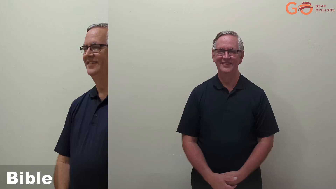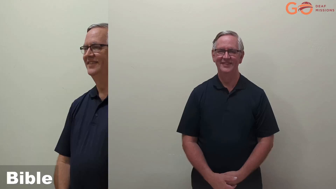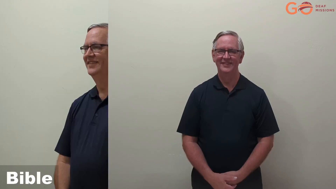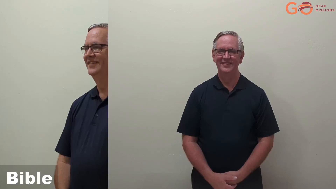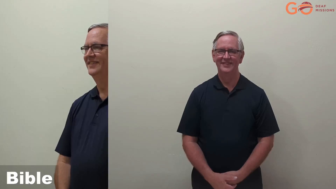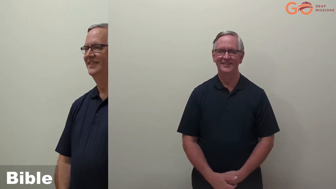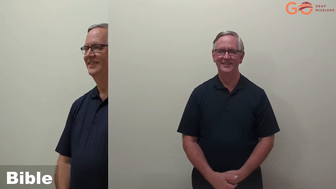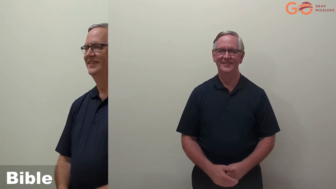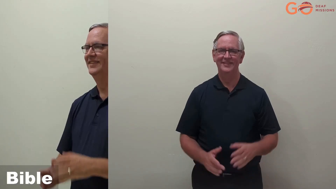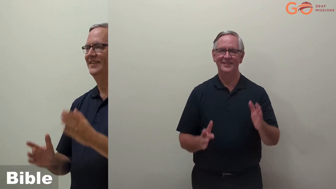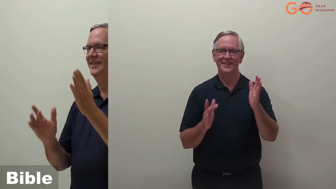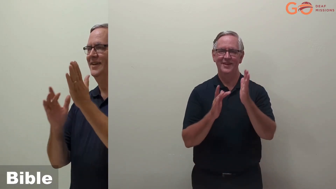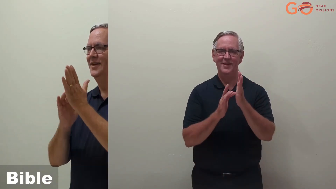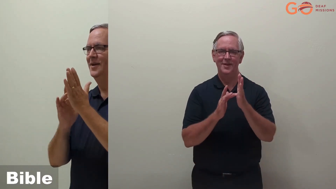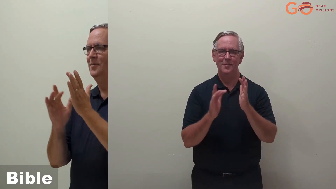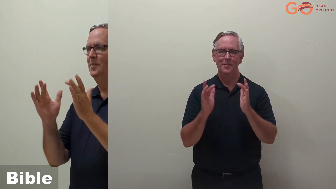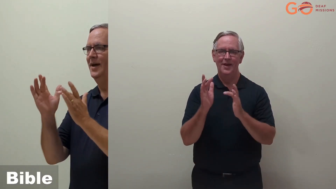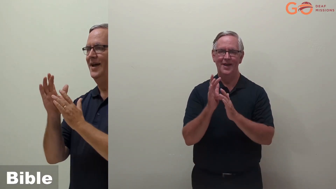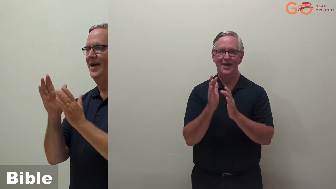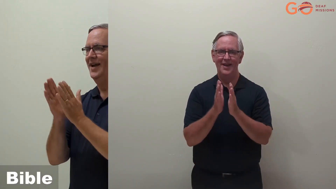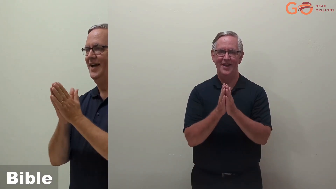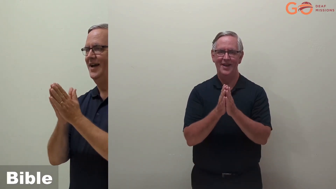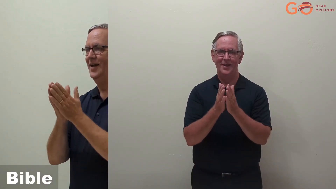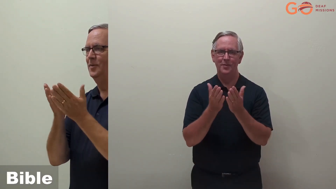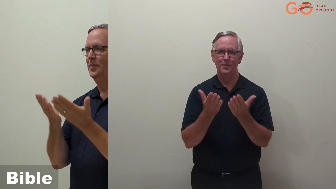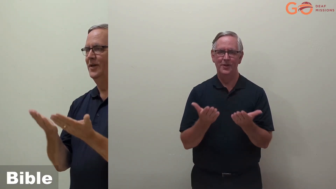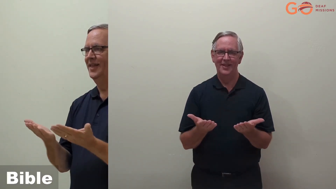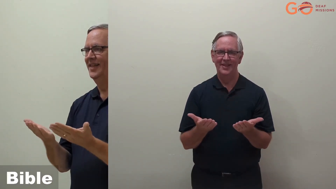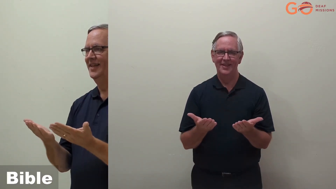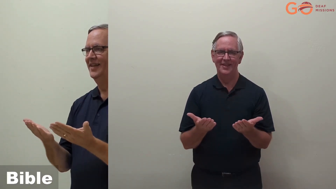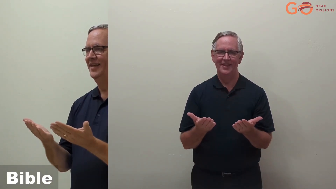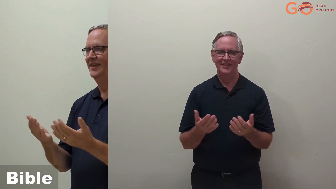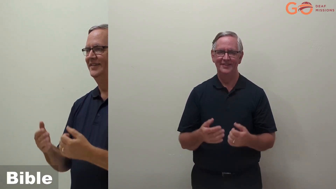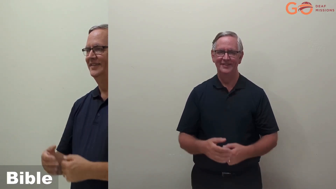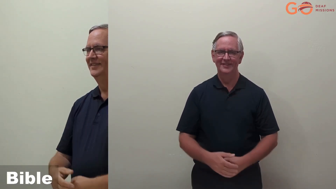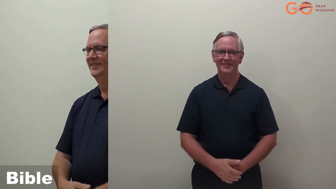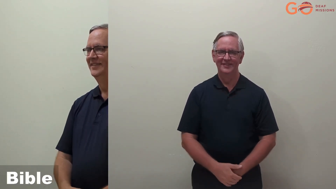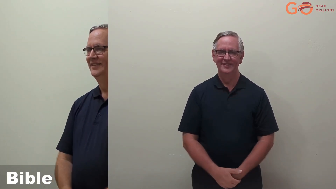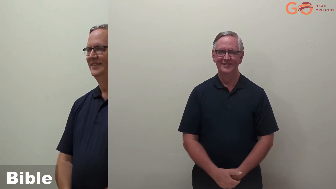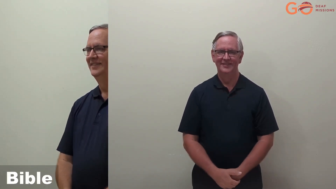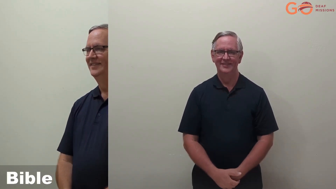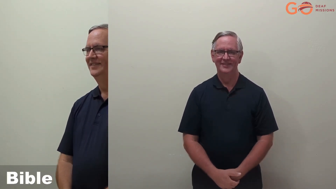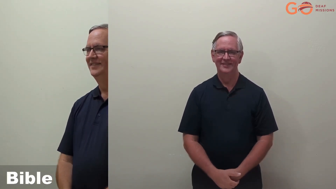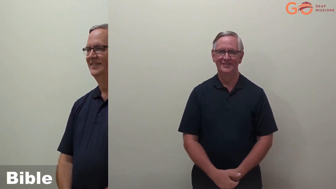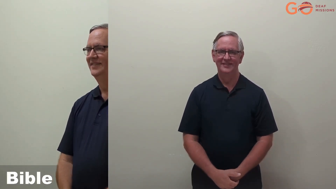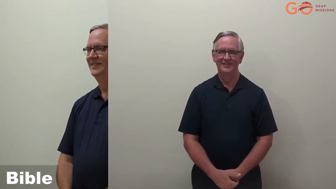Bible